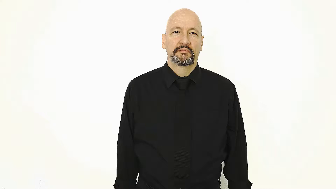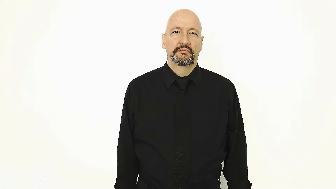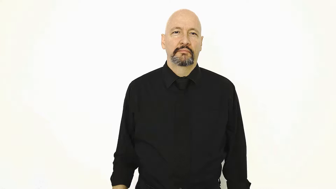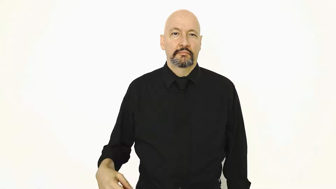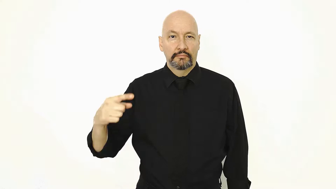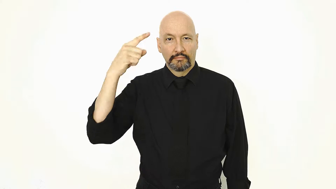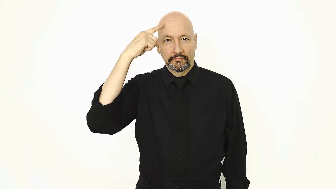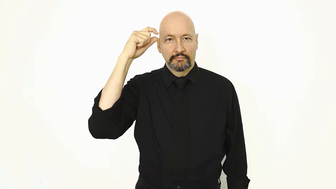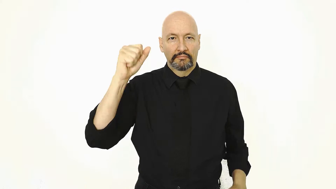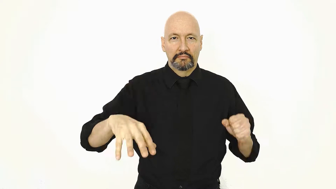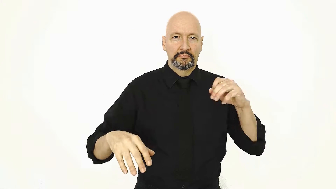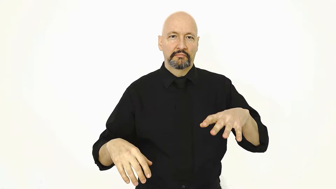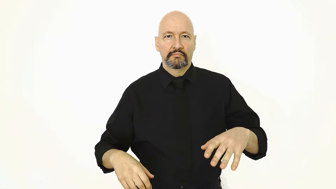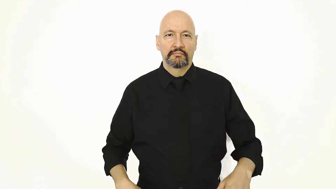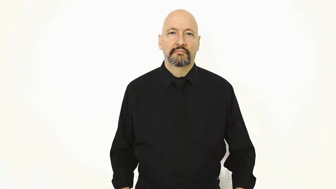BRAIN-STORM